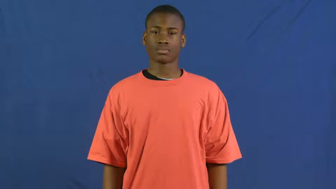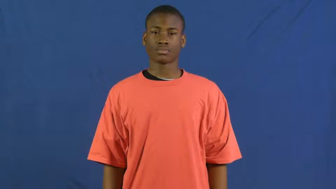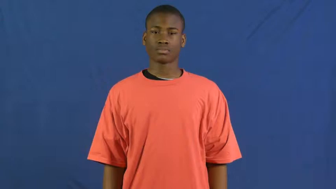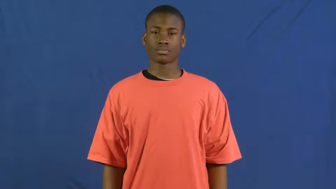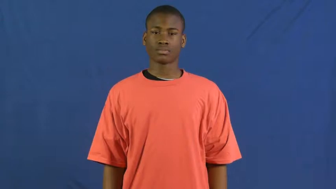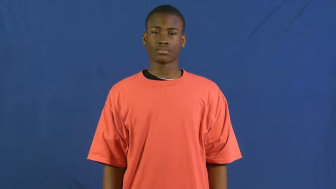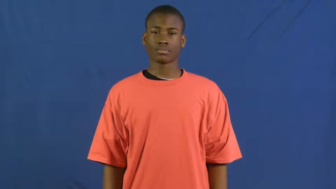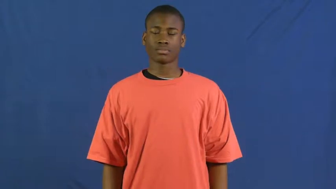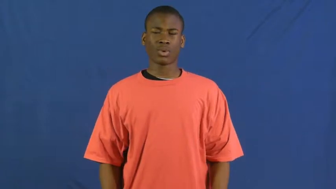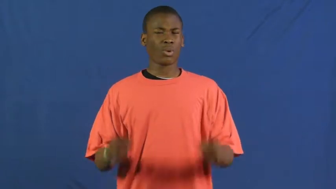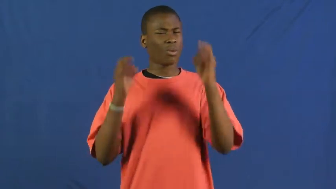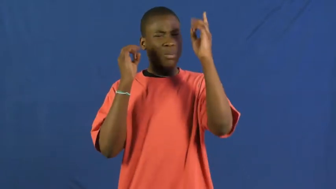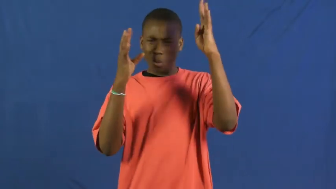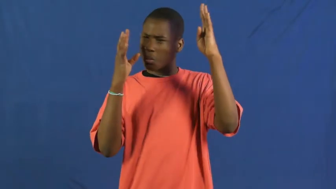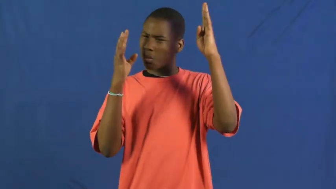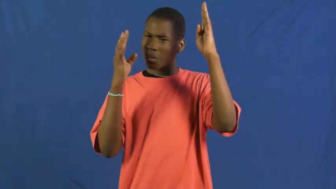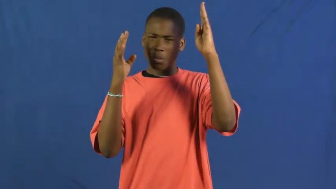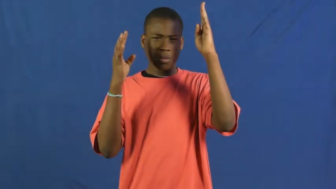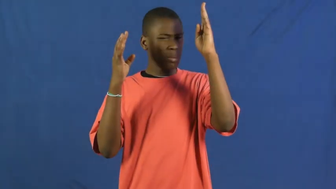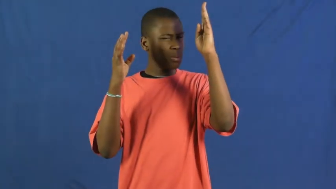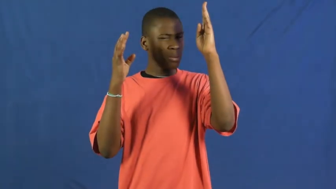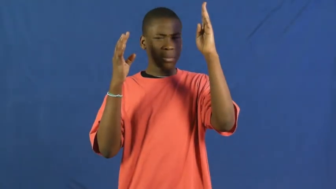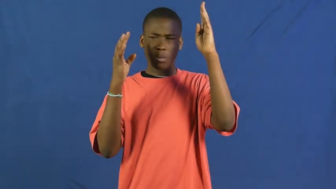horrible,odious,heinous,beastly